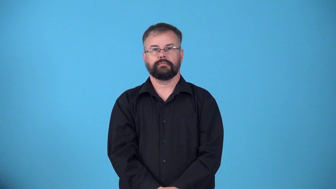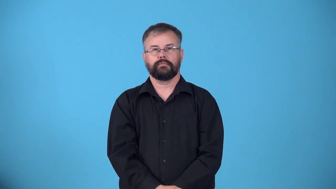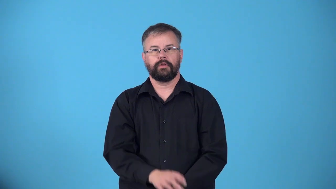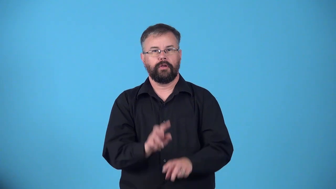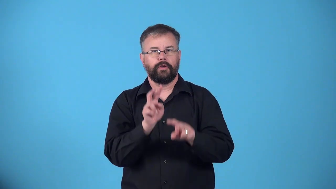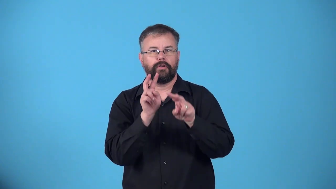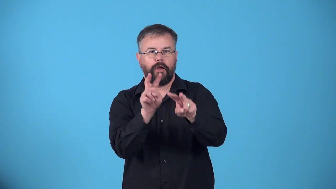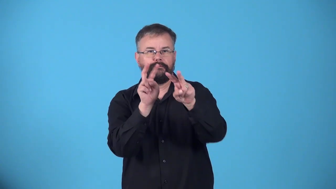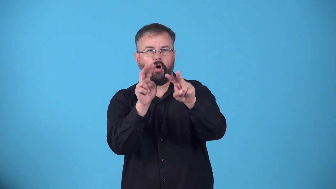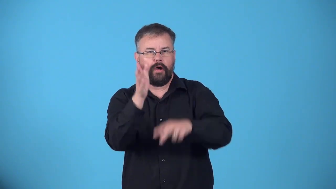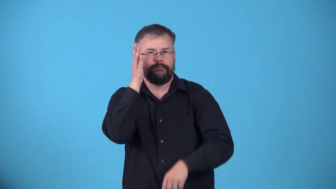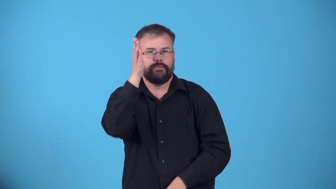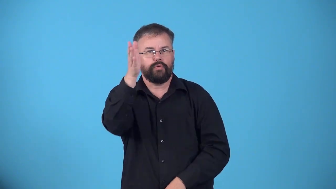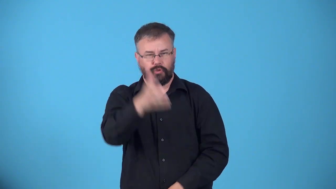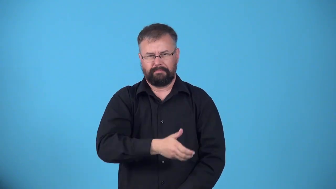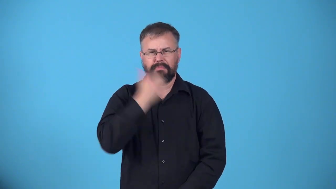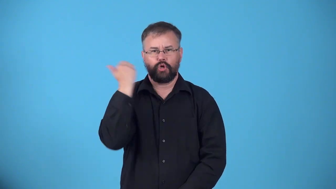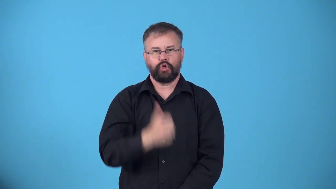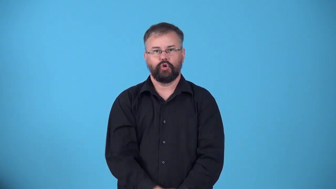look forward to the future